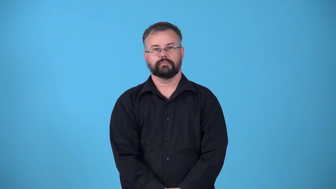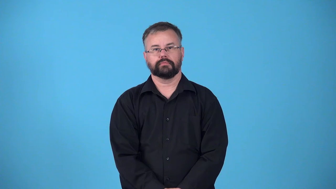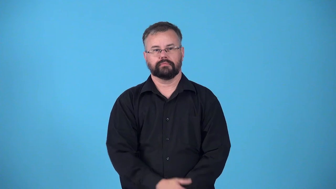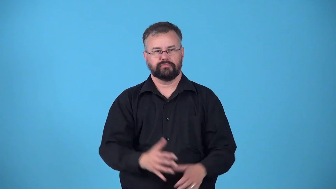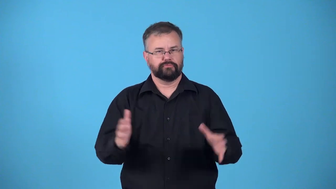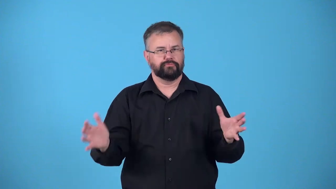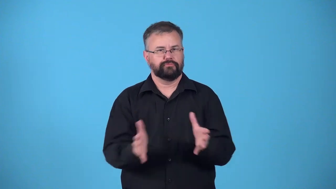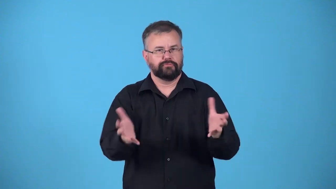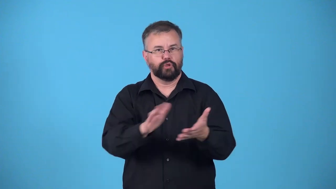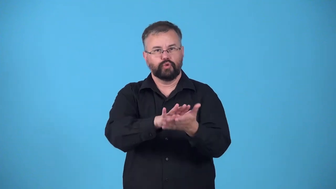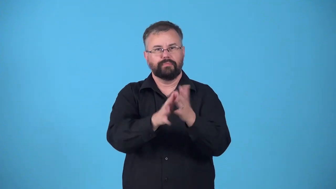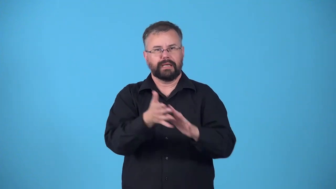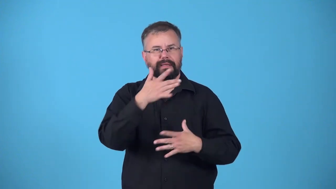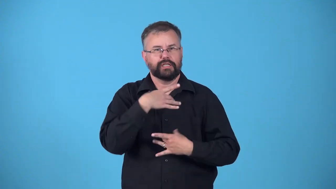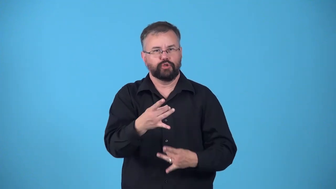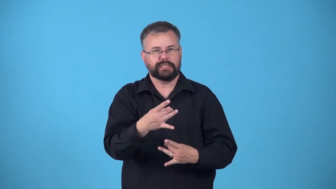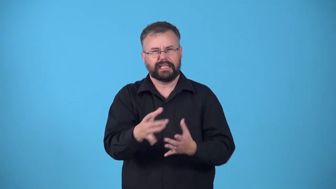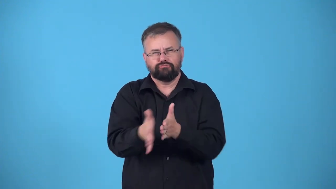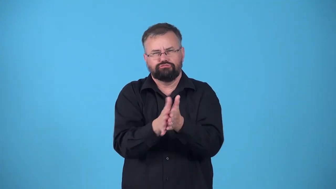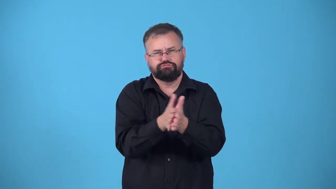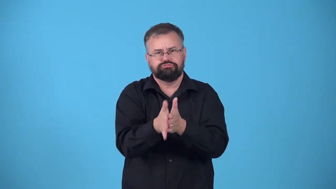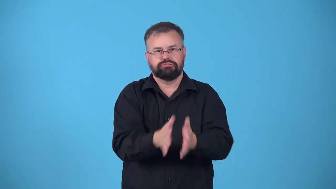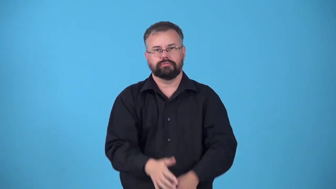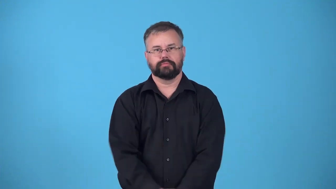grab your interest